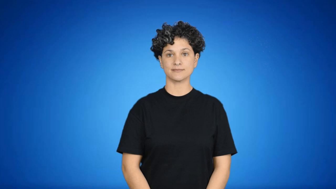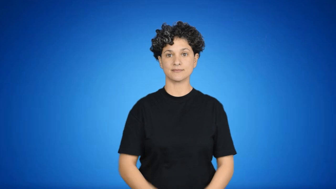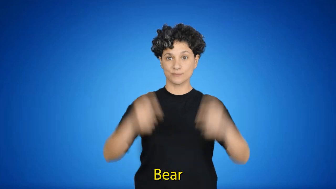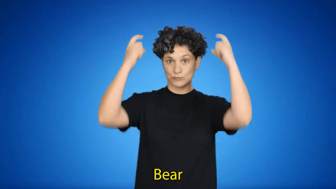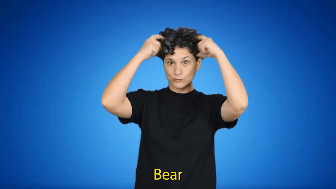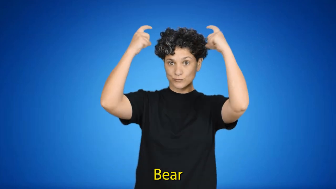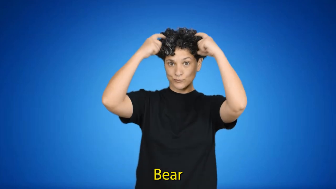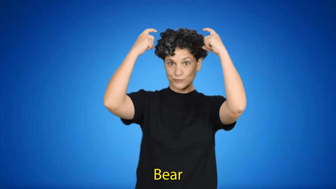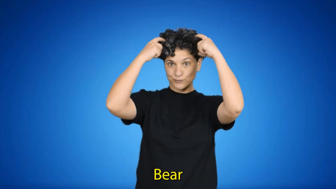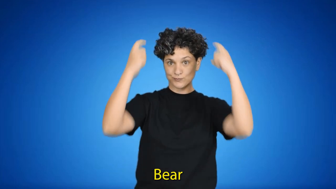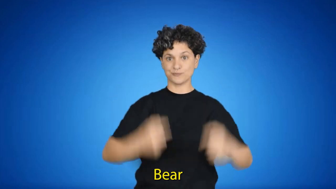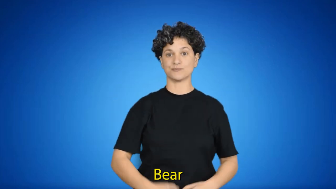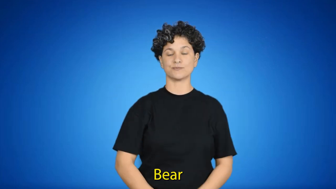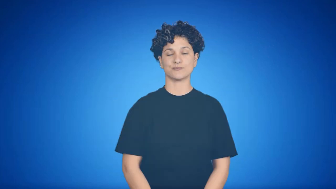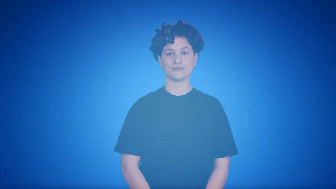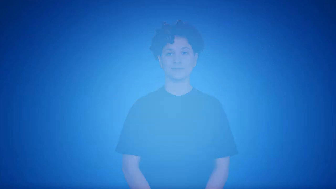Bear